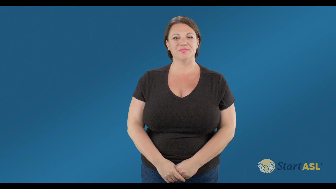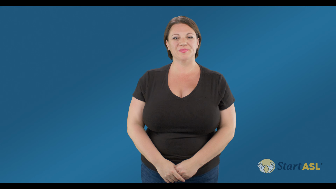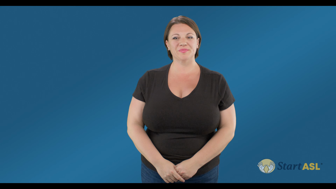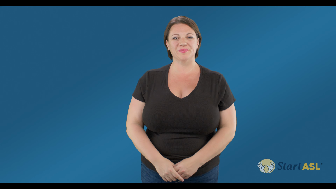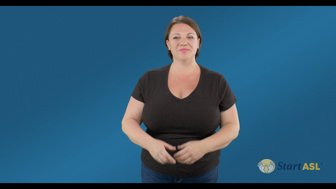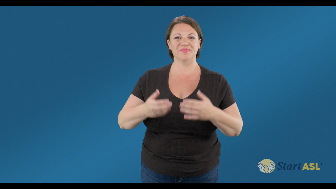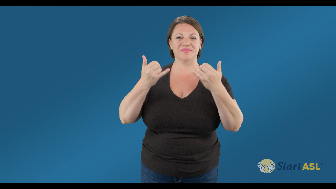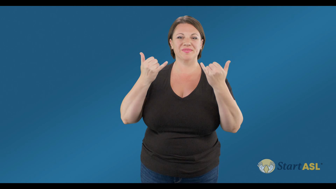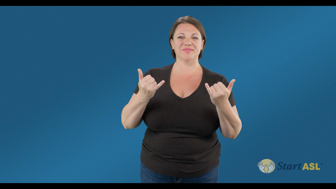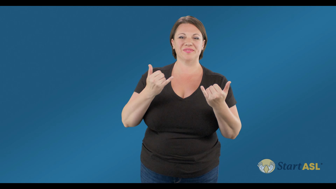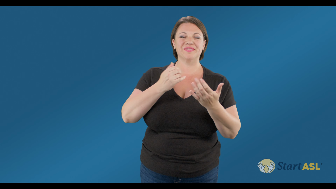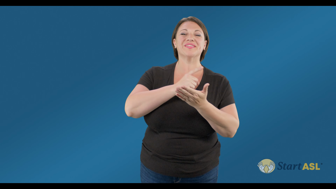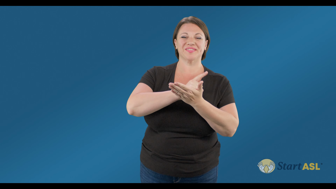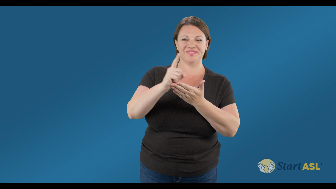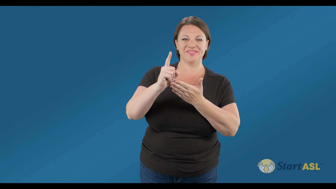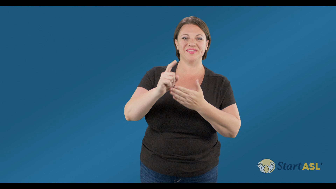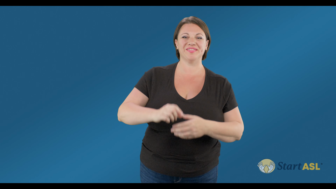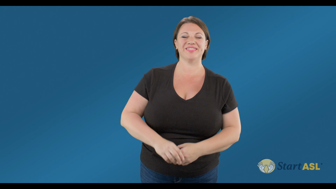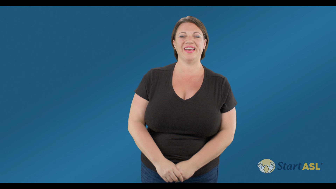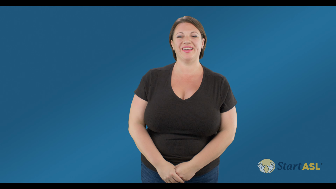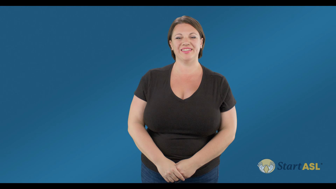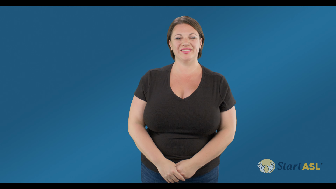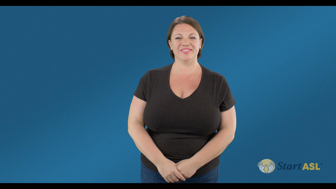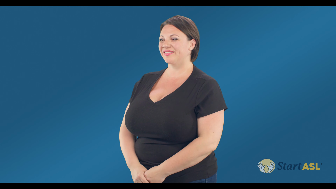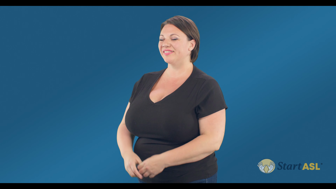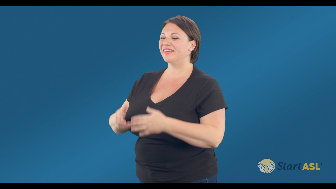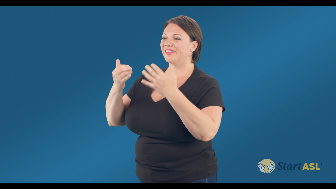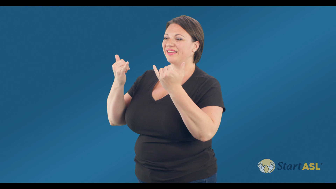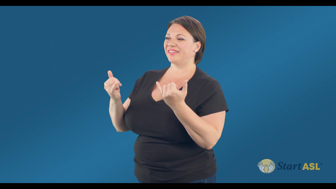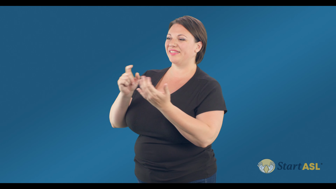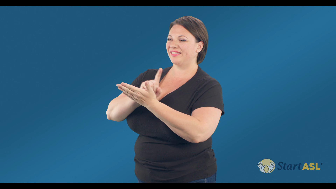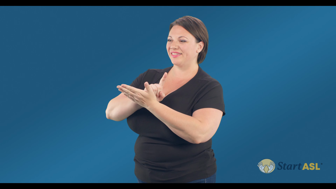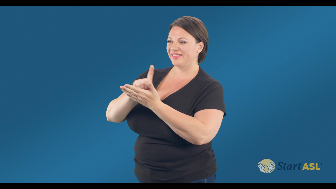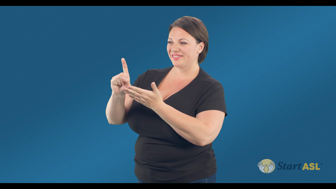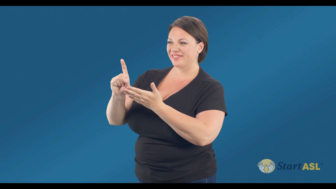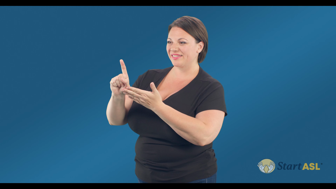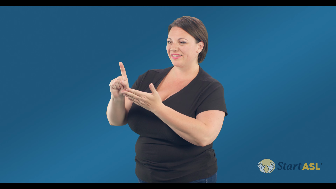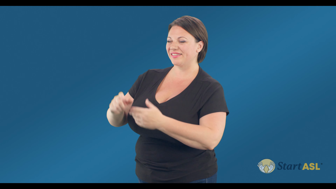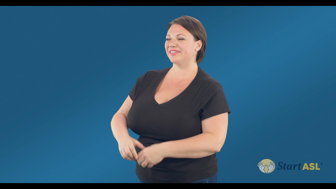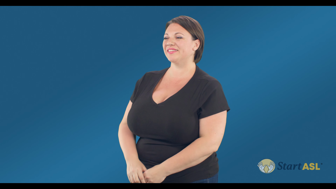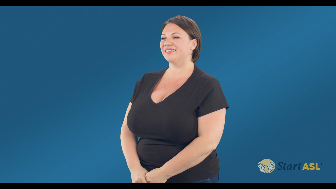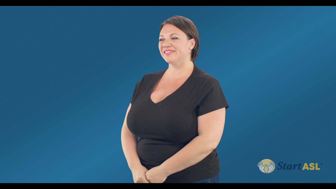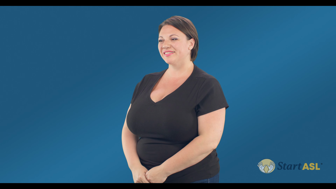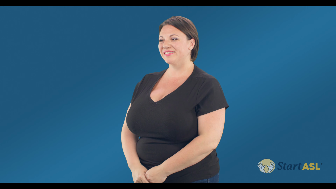this week